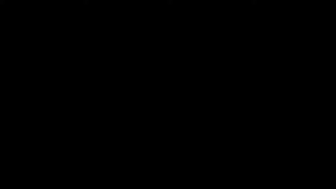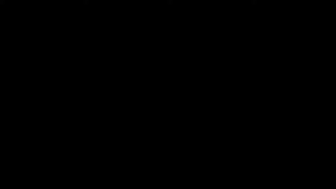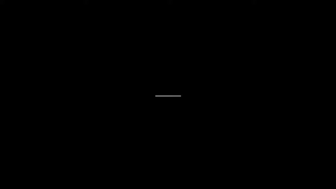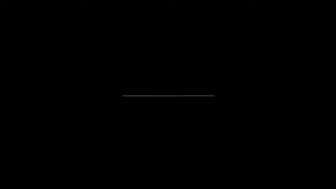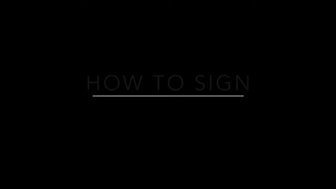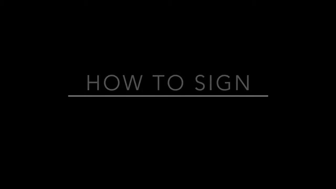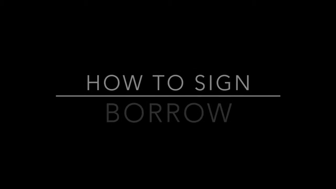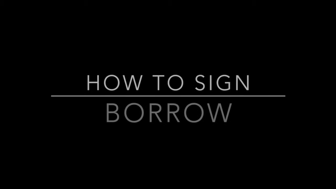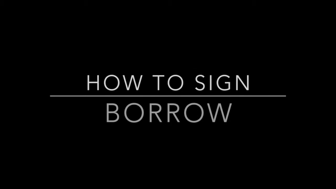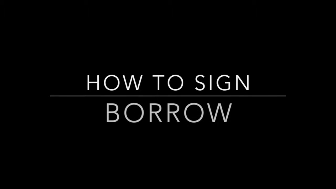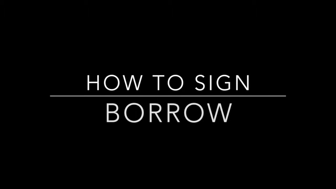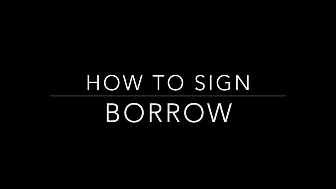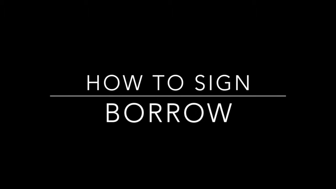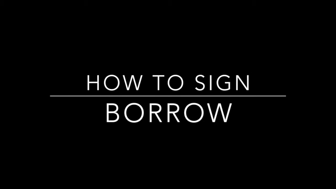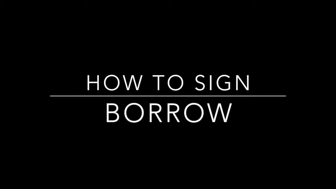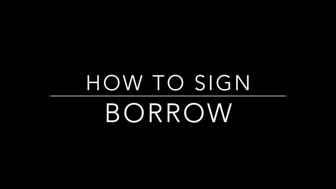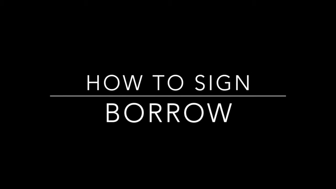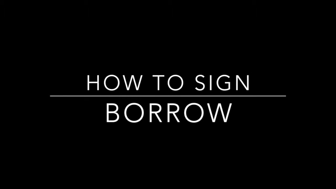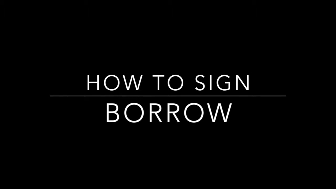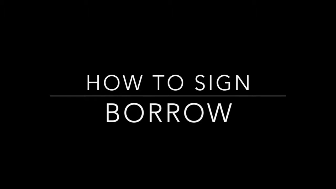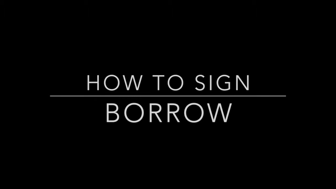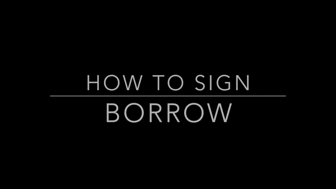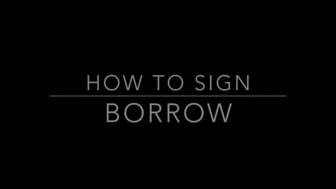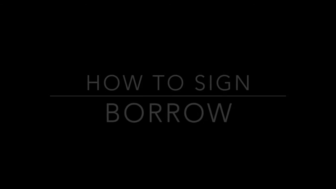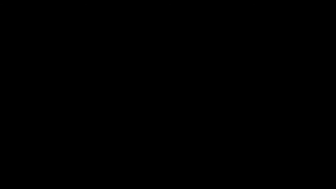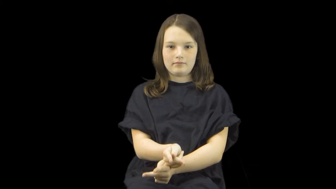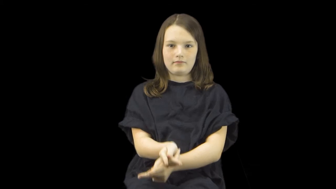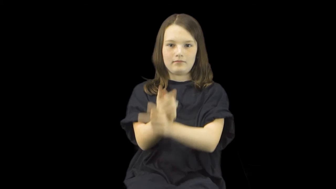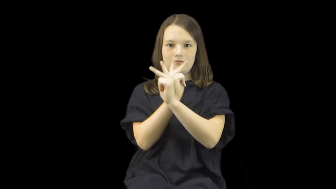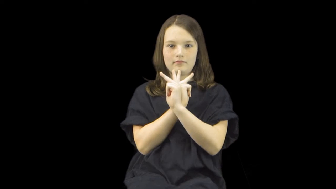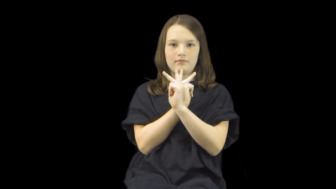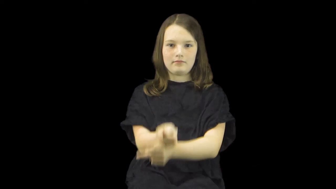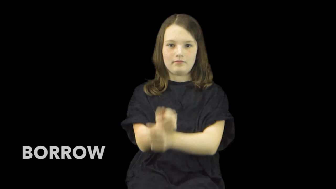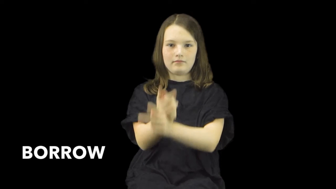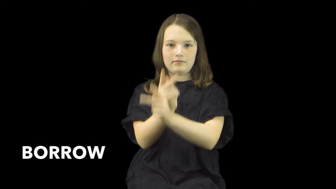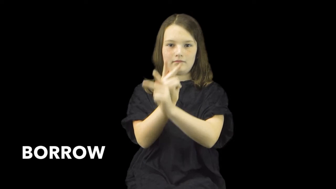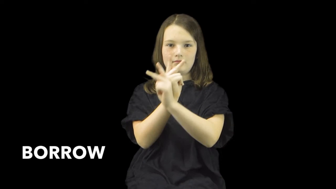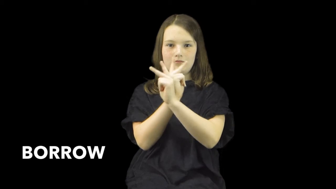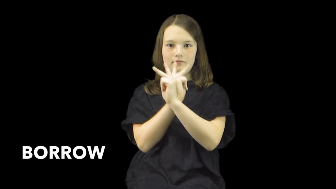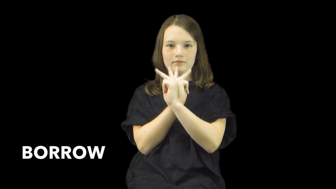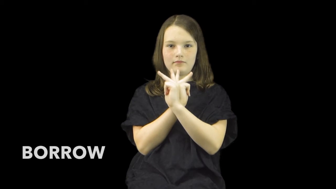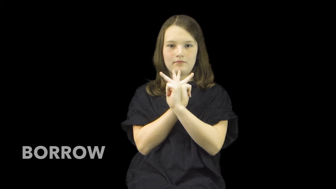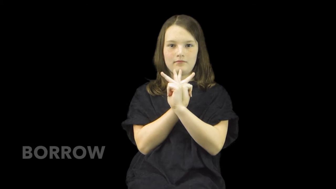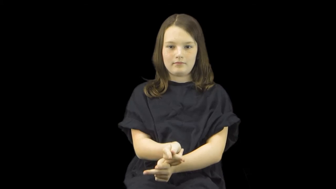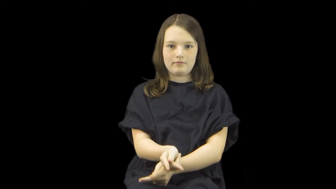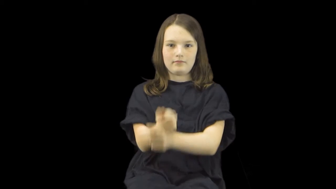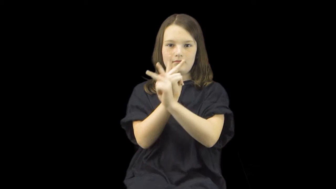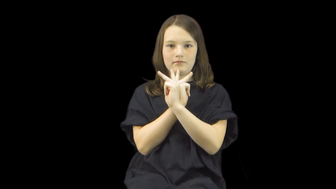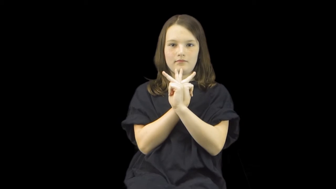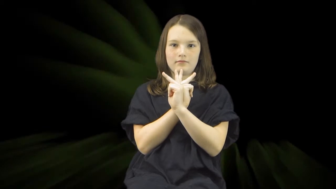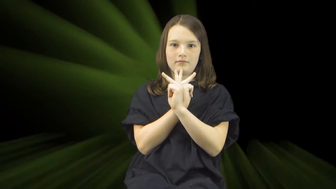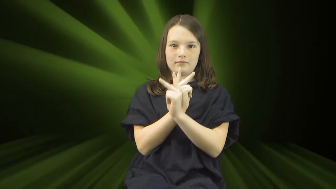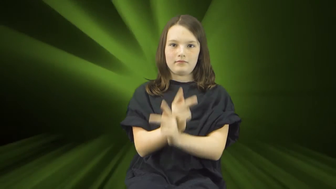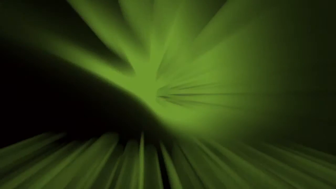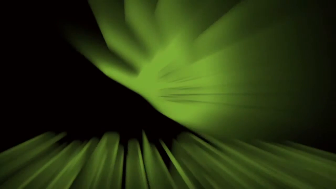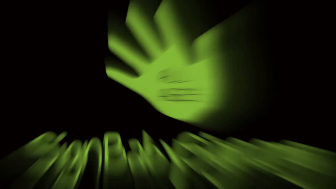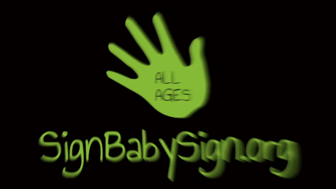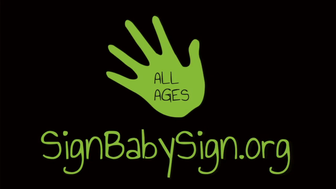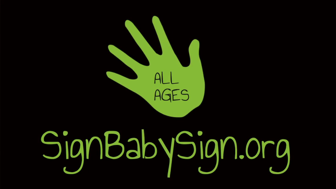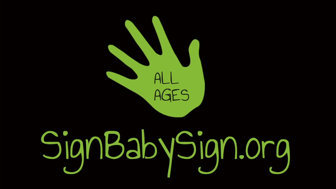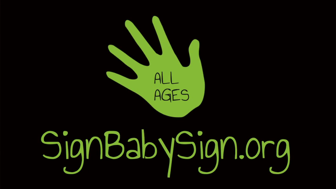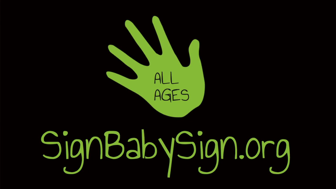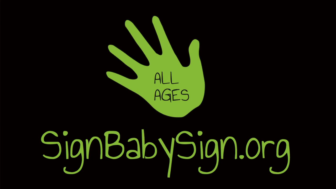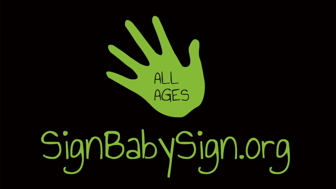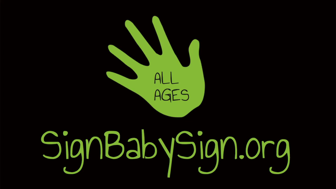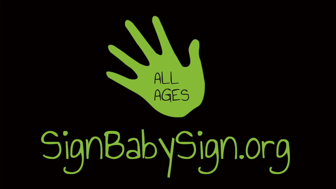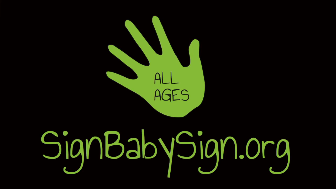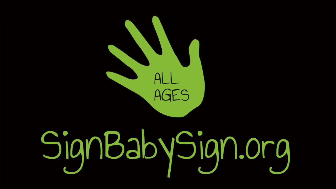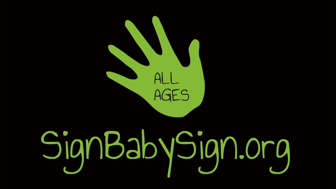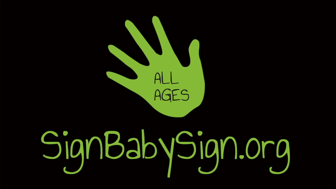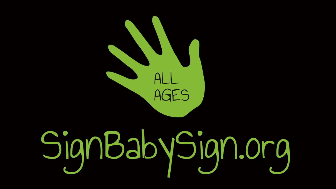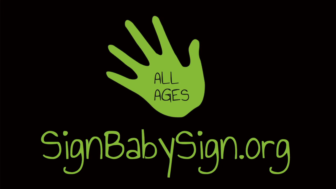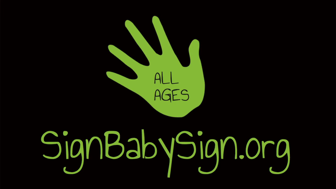Borrow